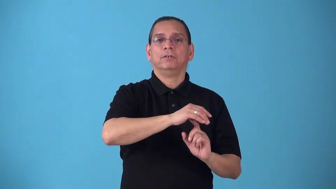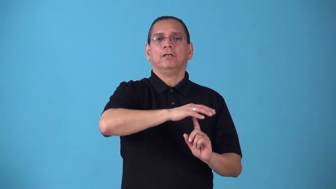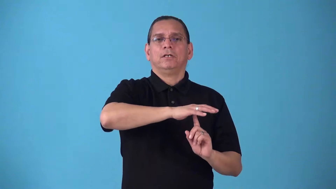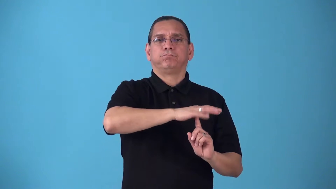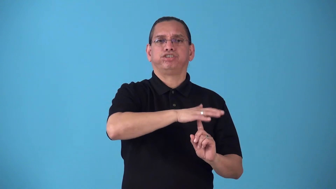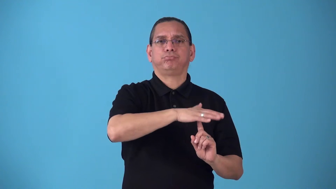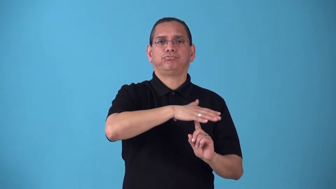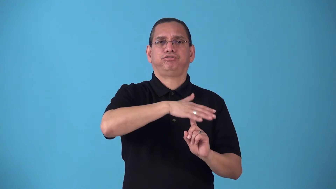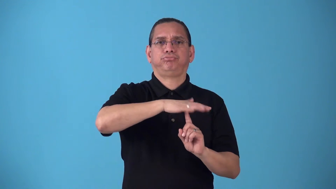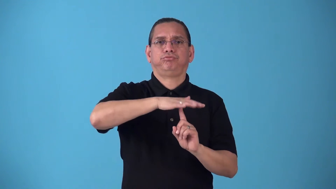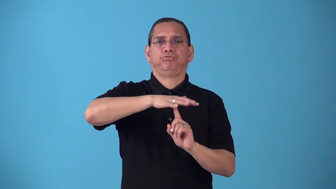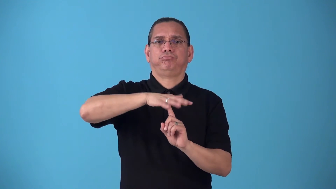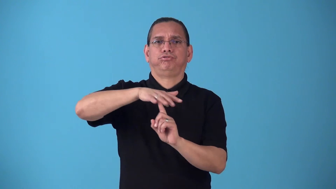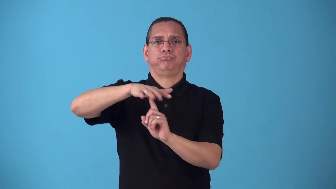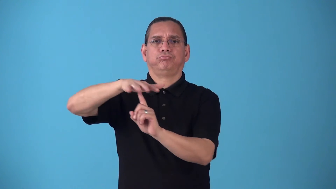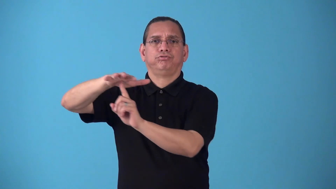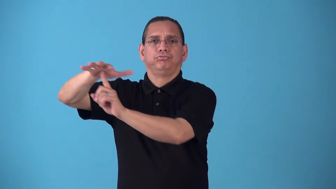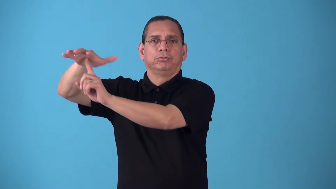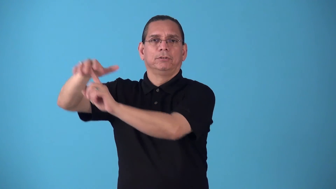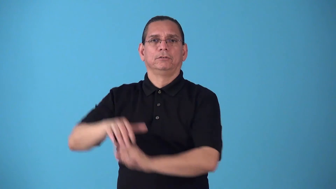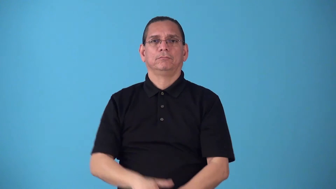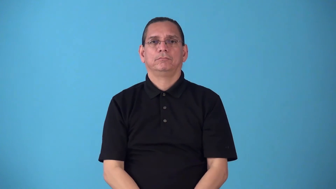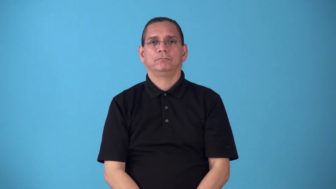fly-helicopter